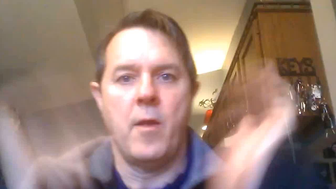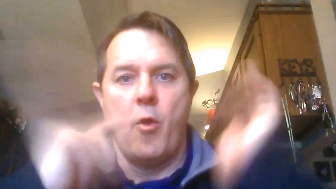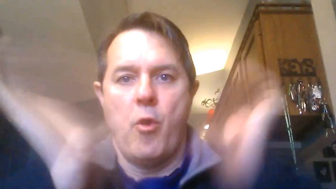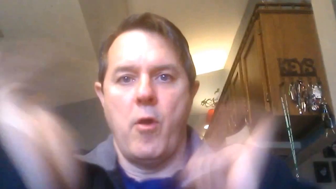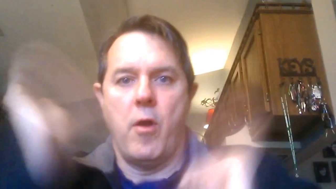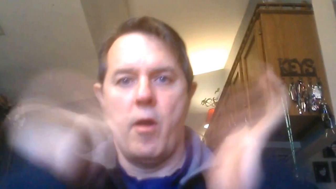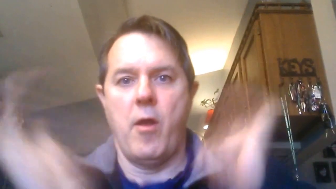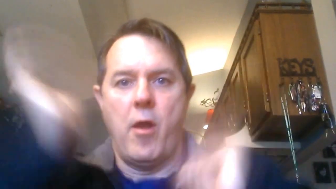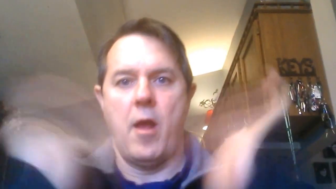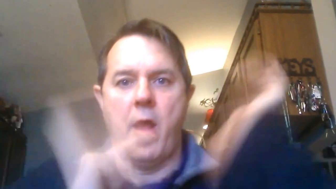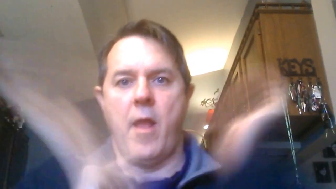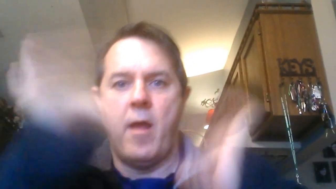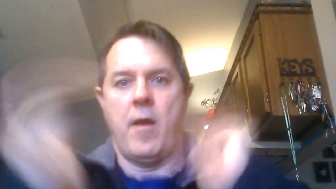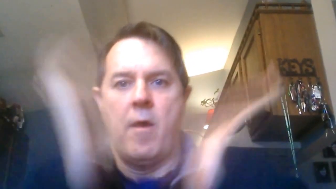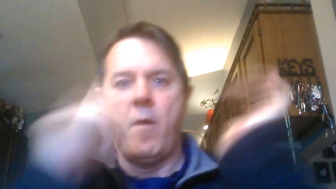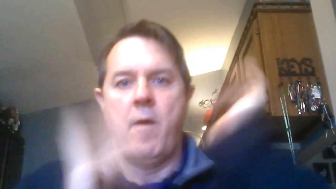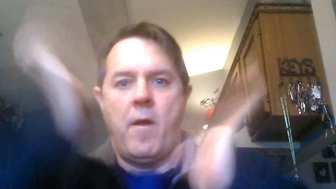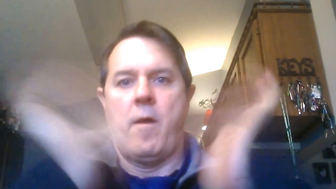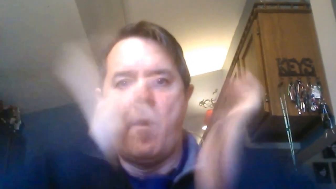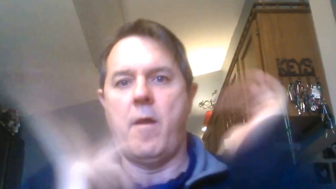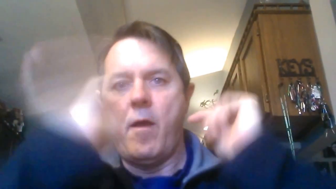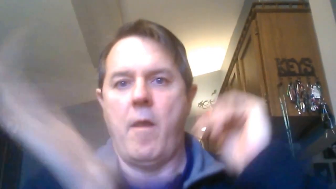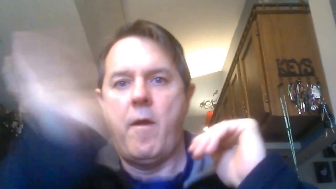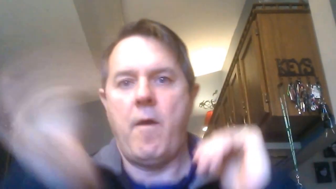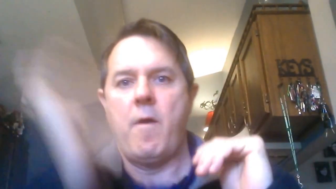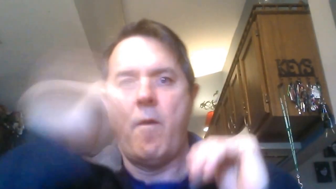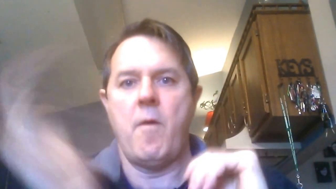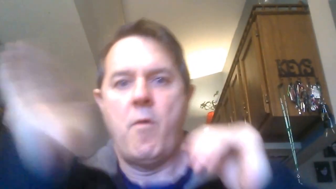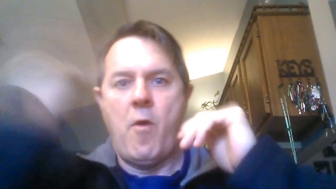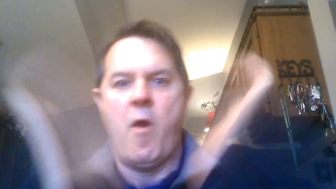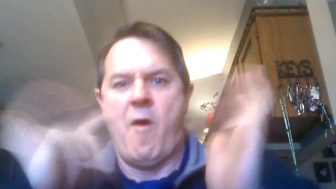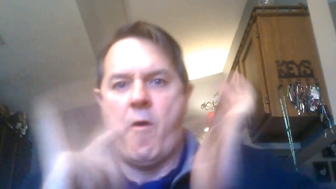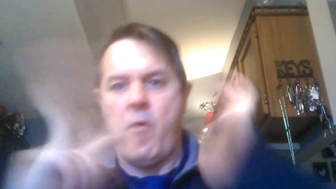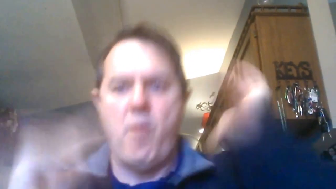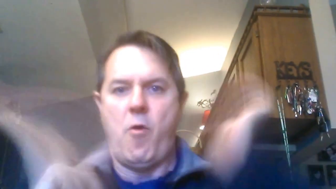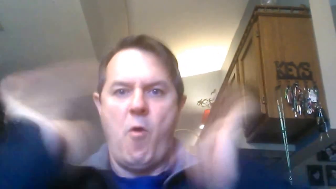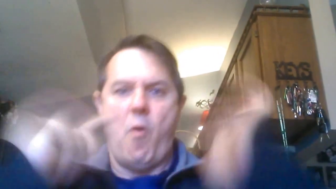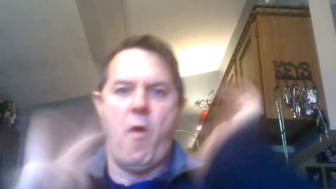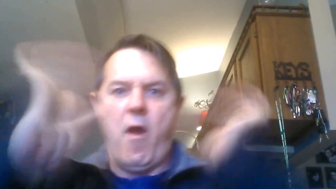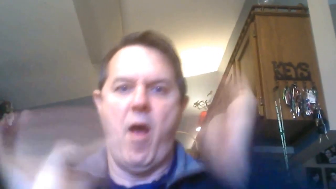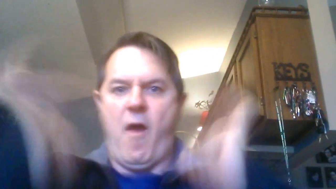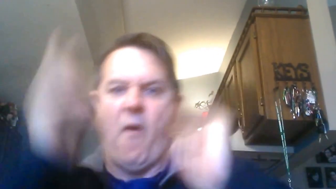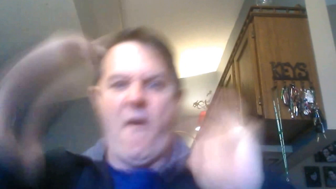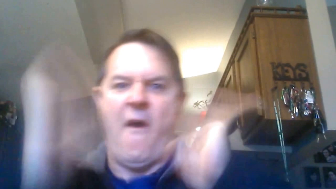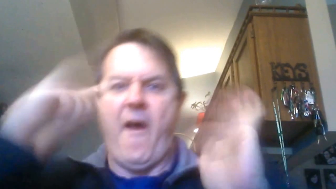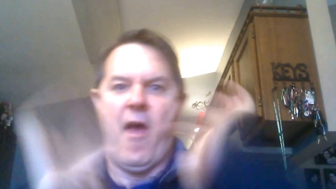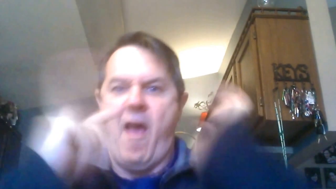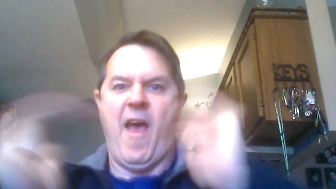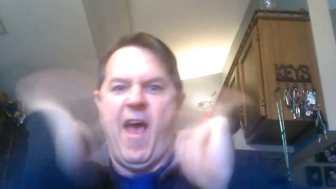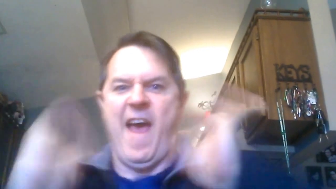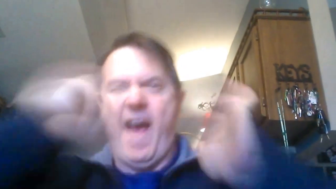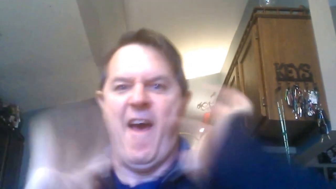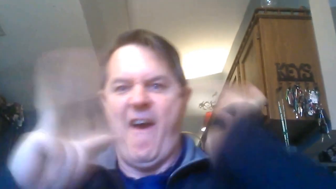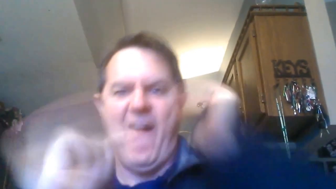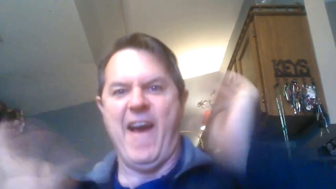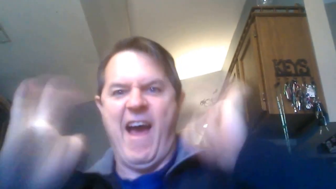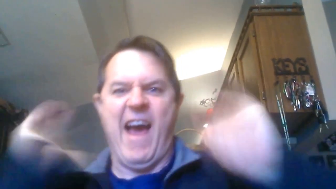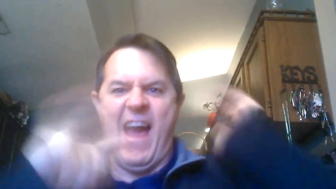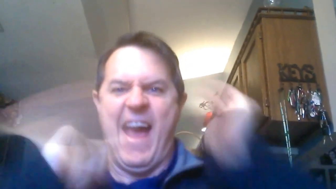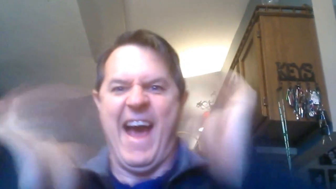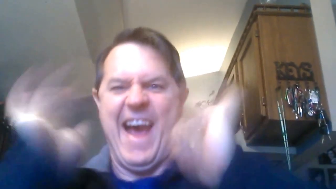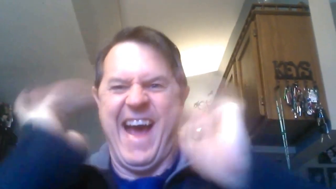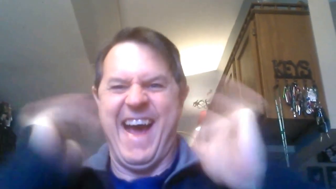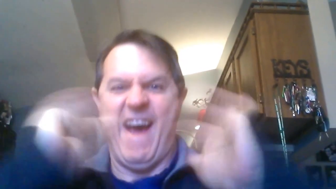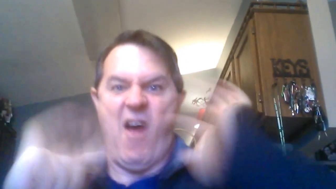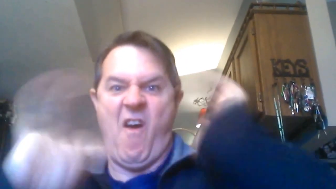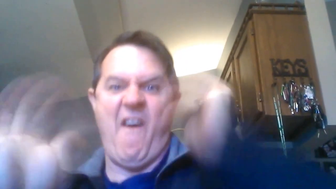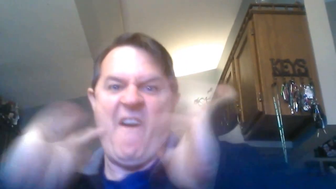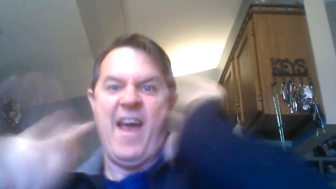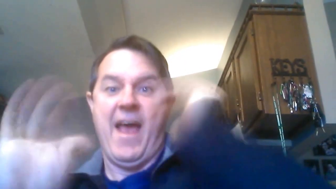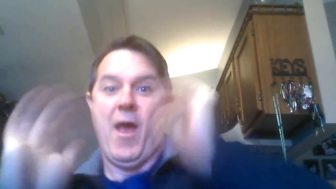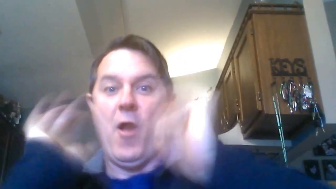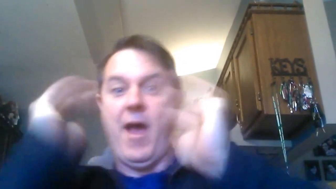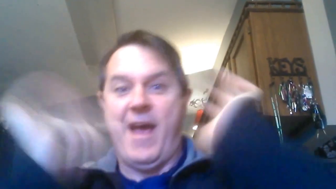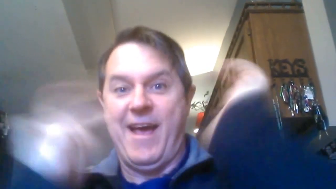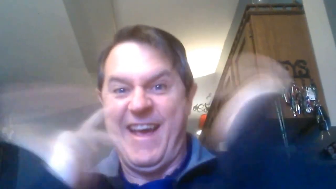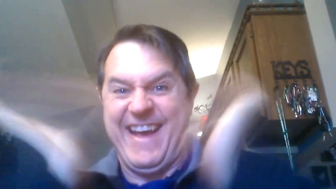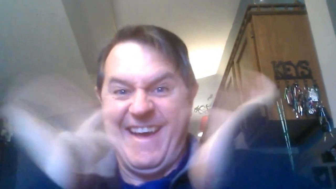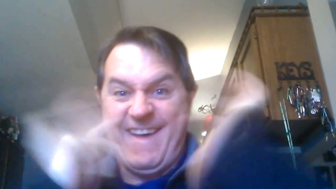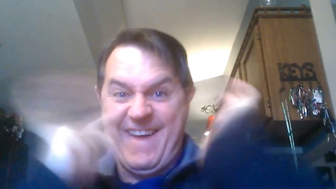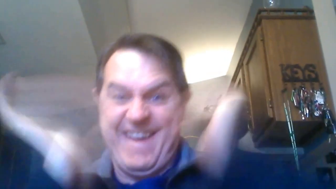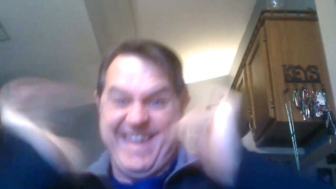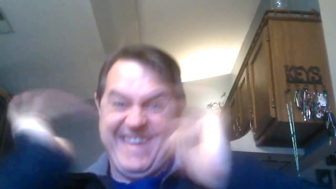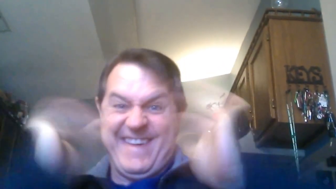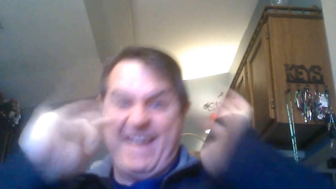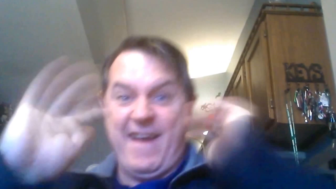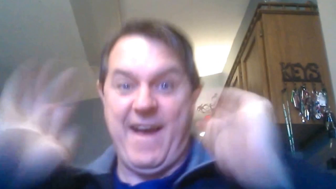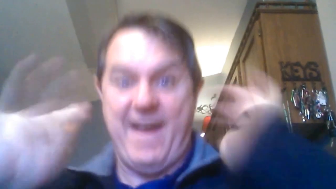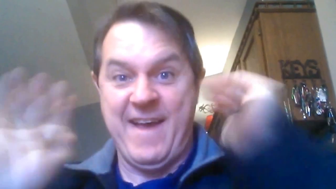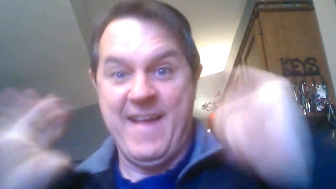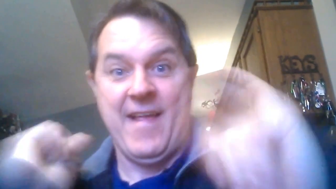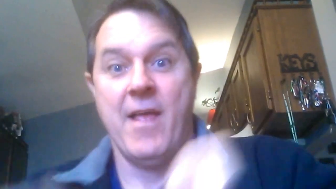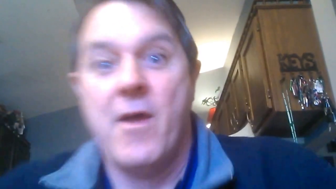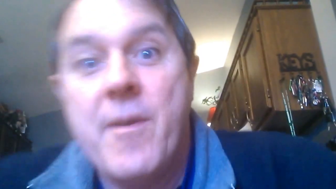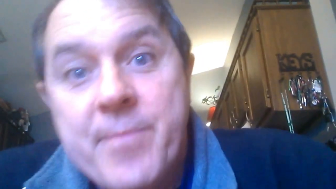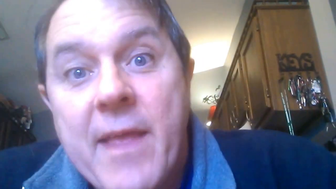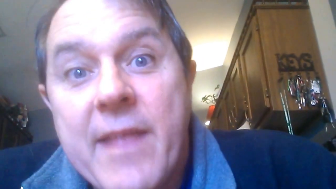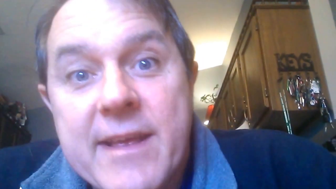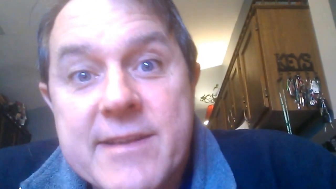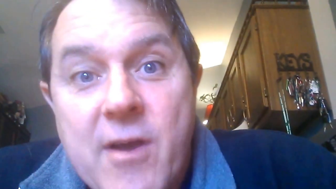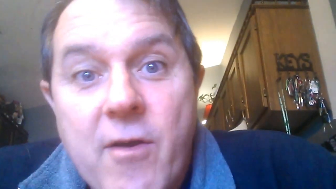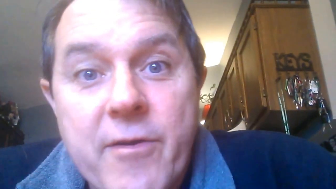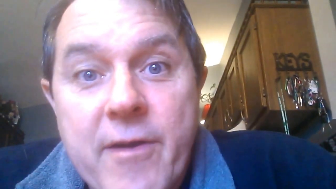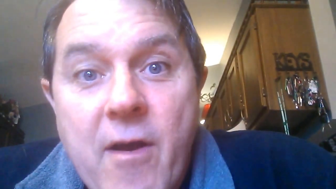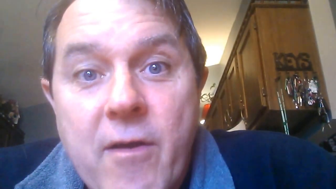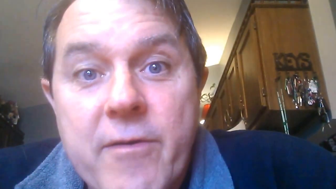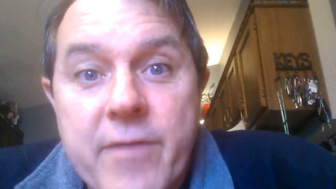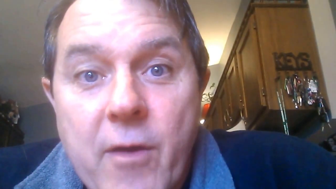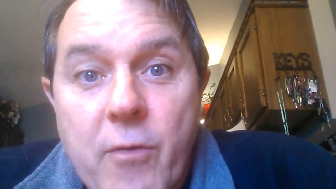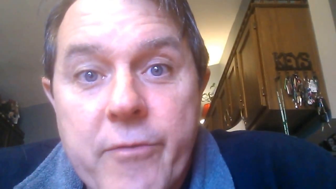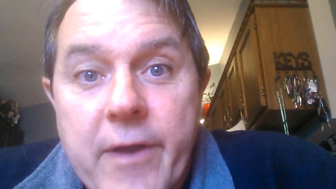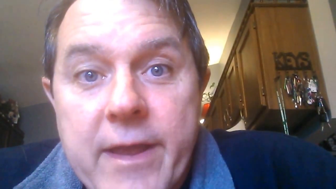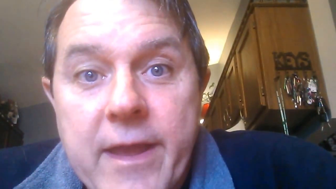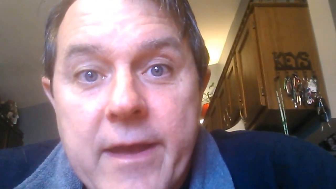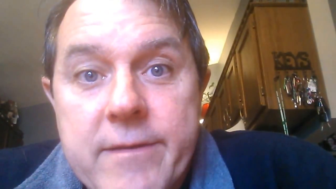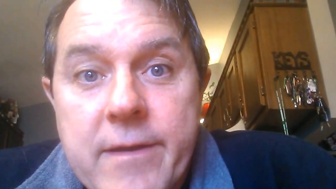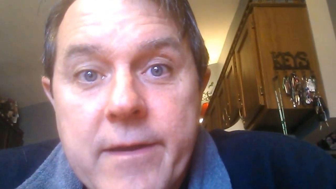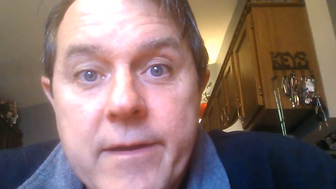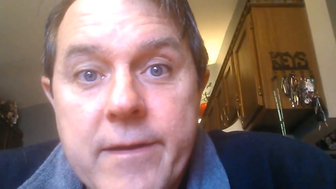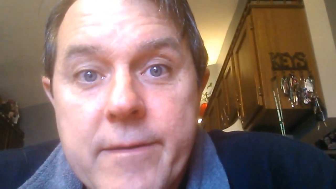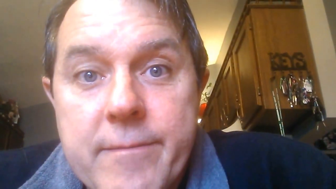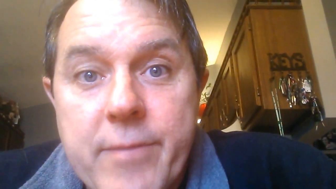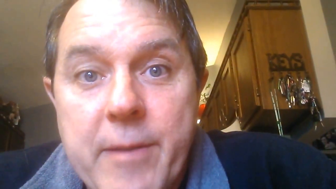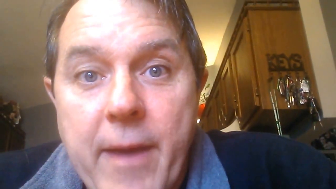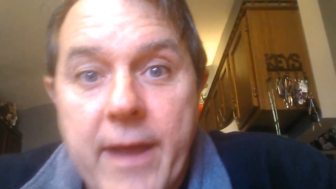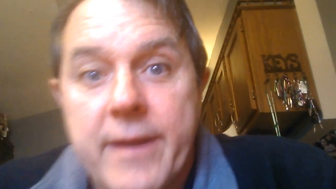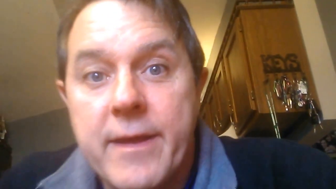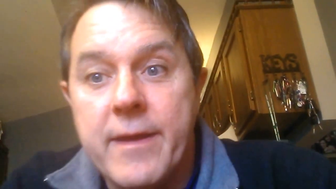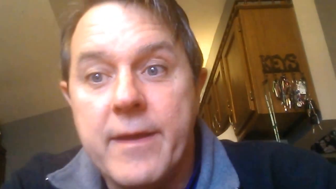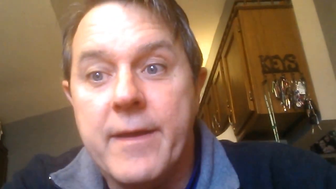Hand Flapping